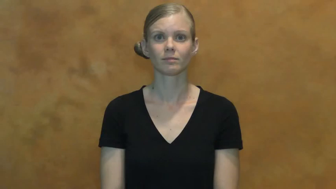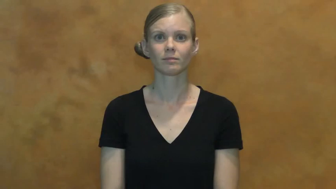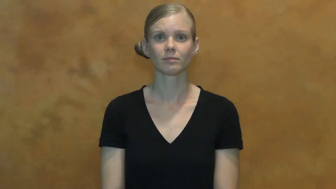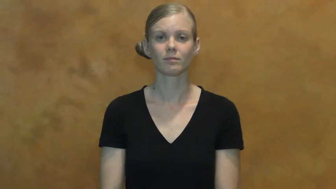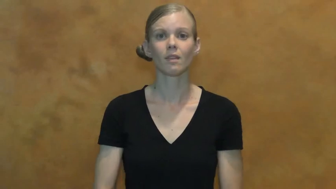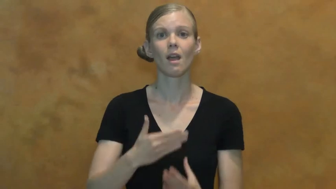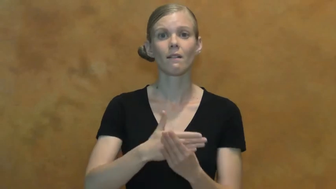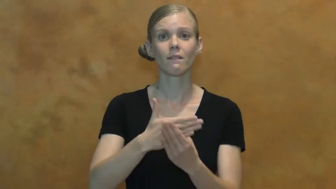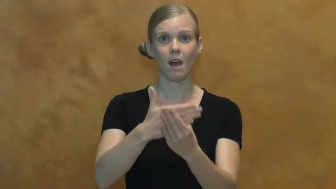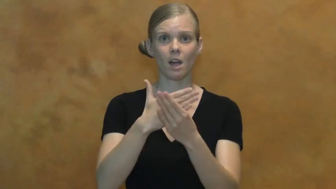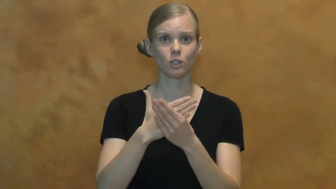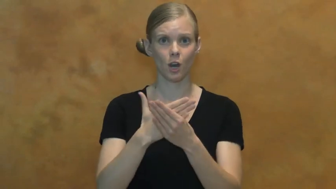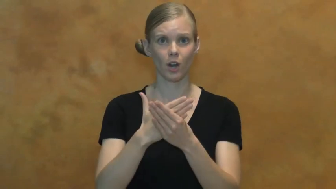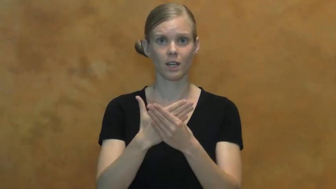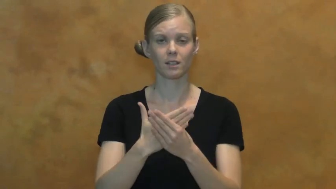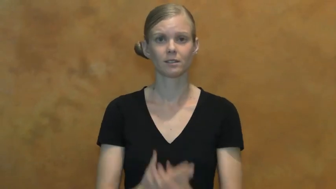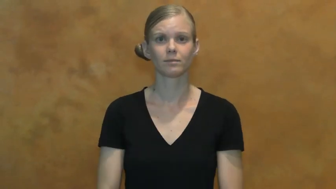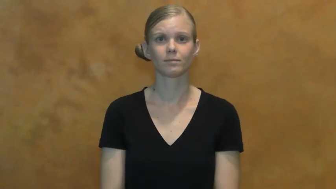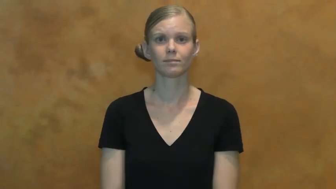file sharing